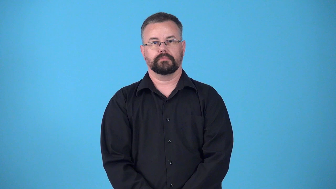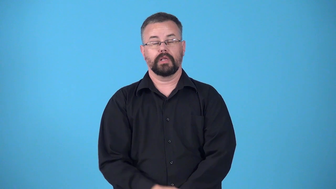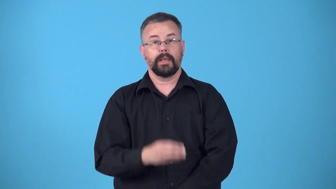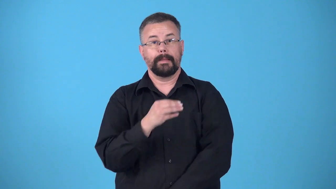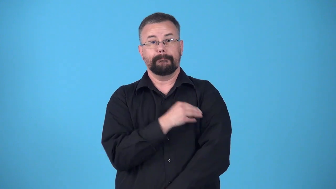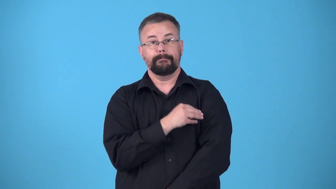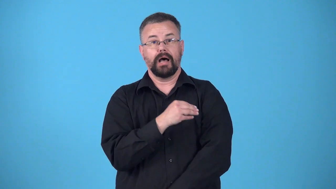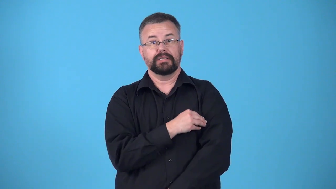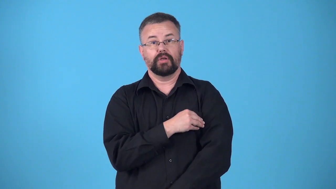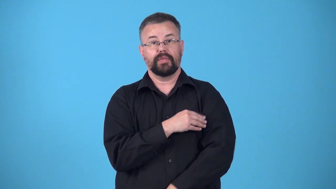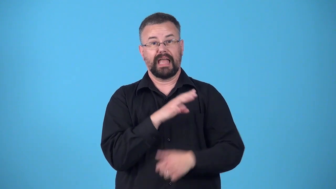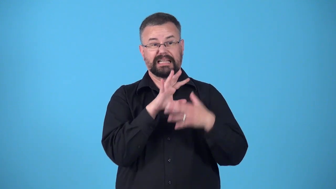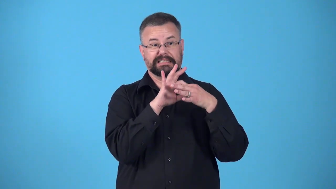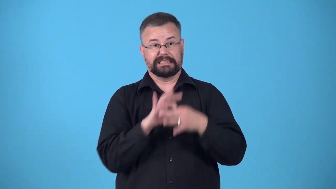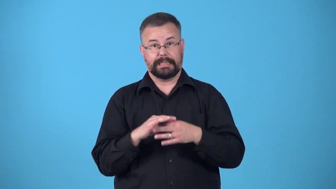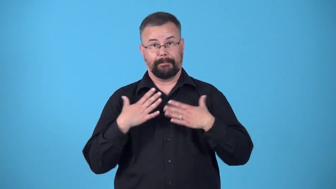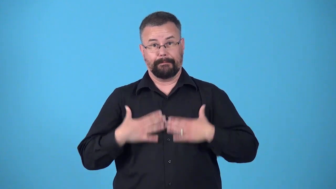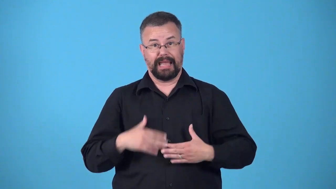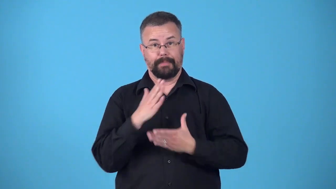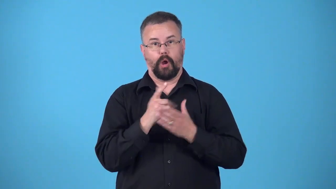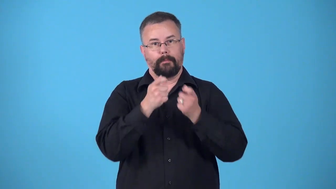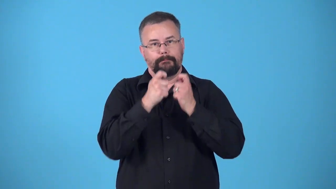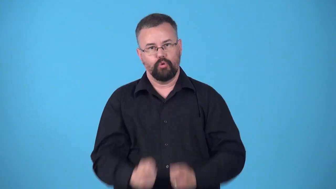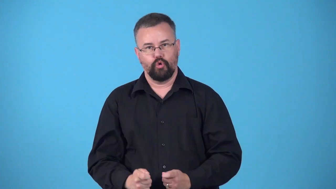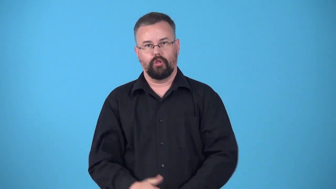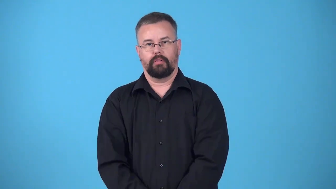depressor